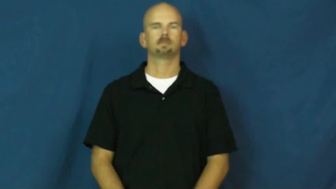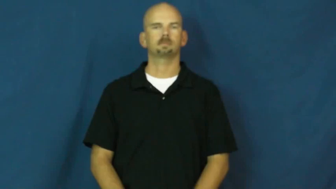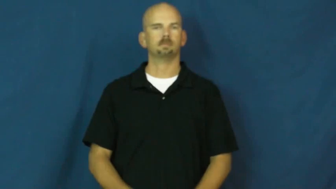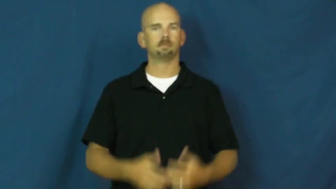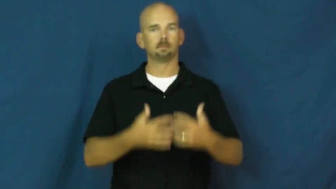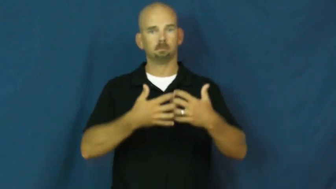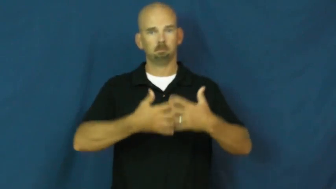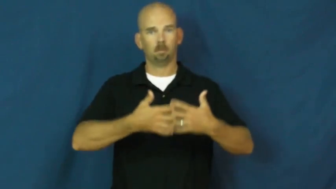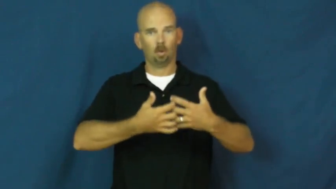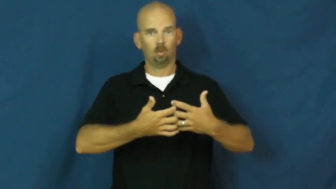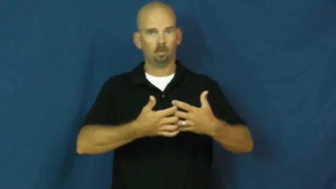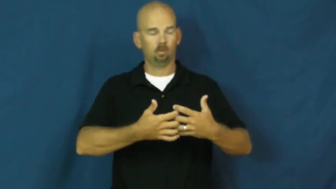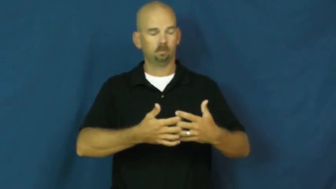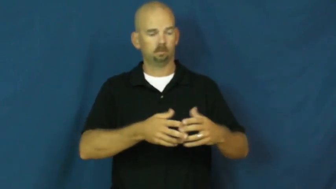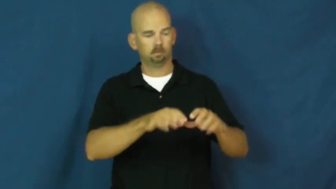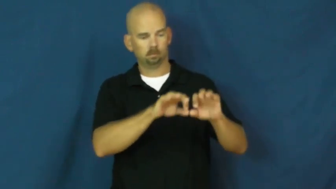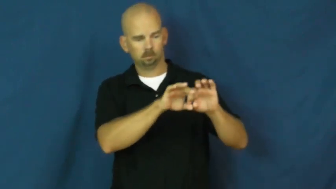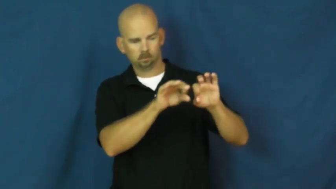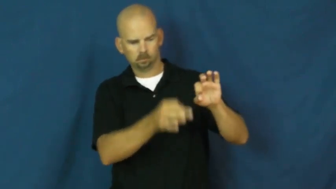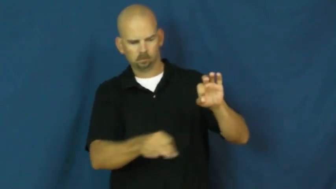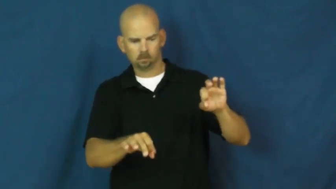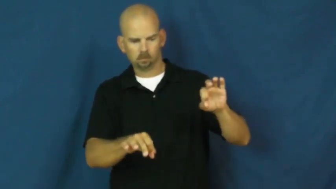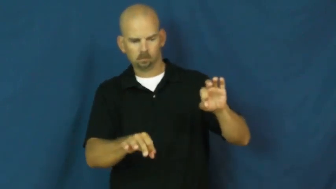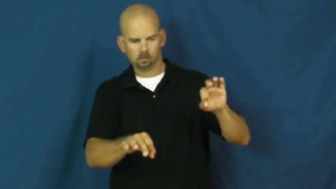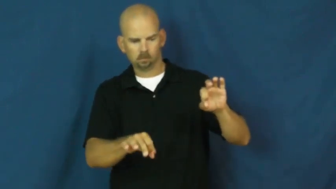handle